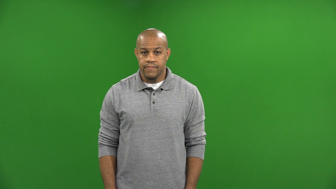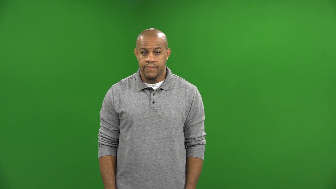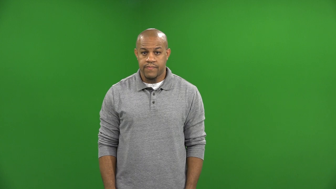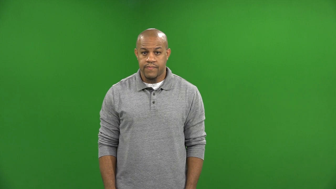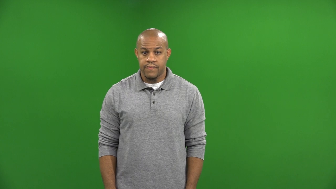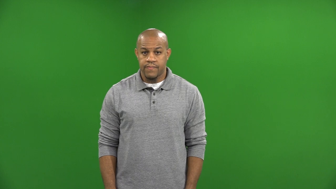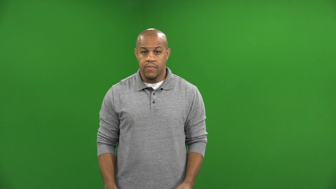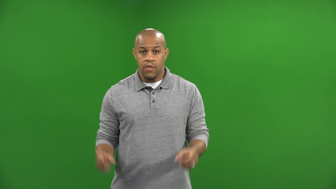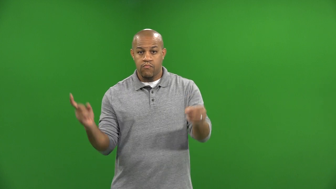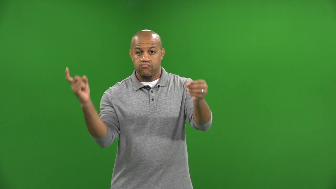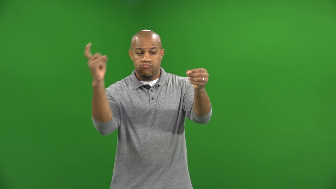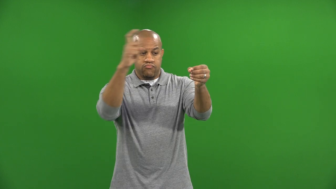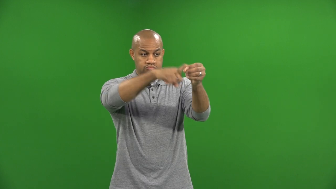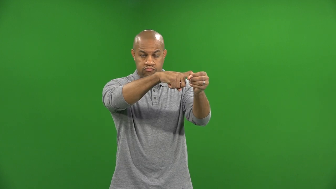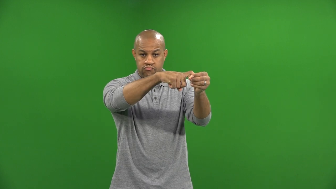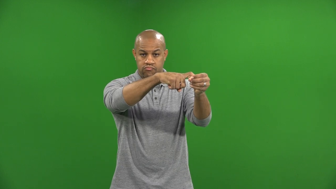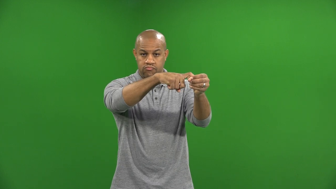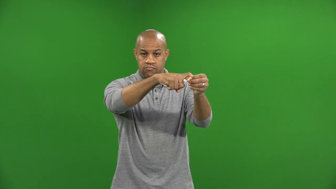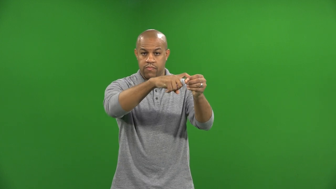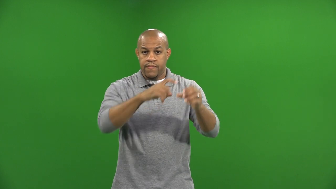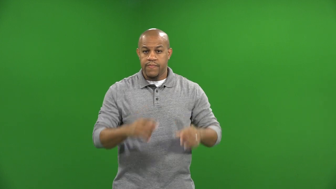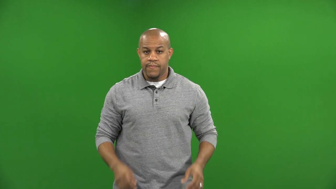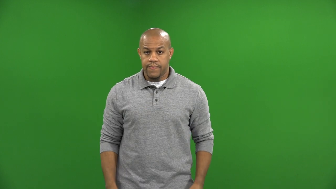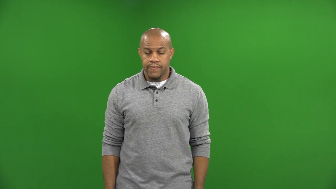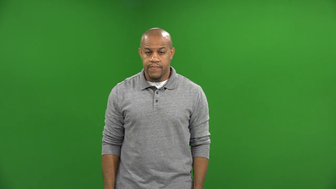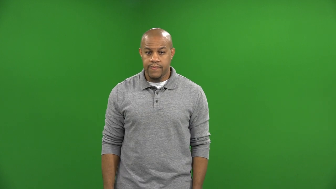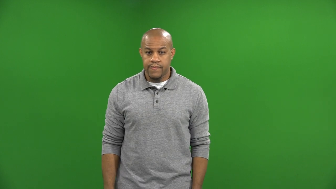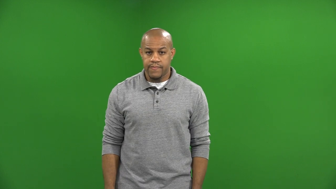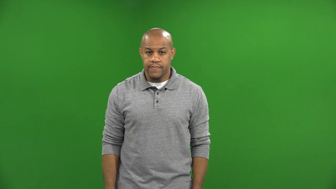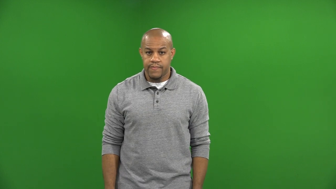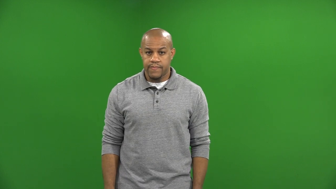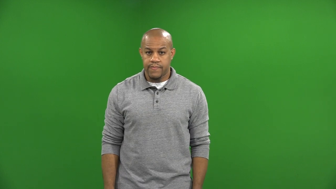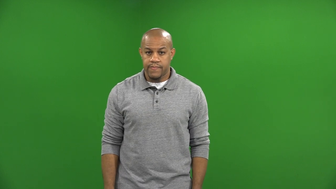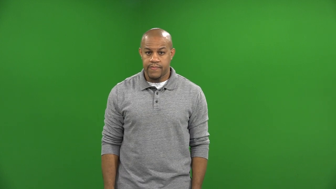Fill the basket,make lots of shots